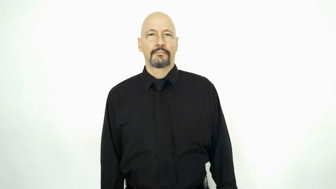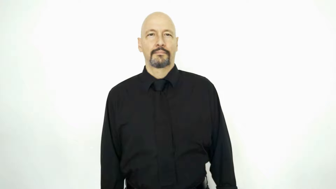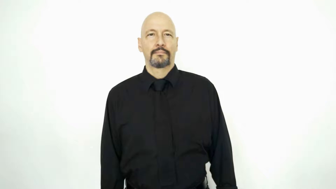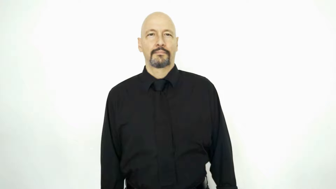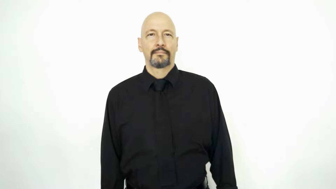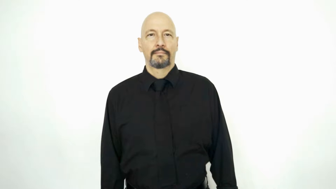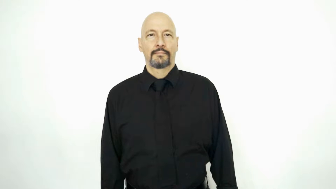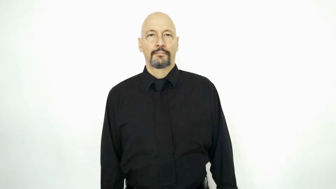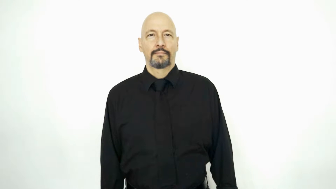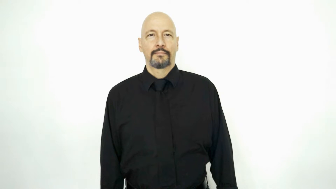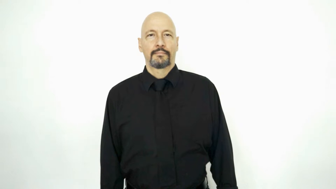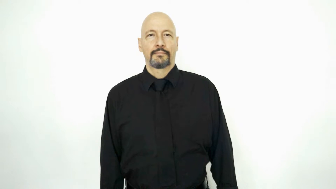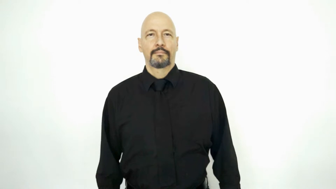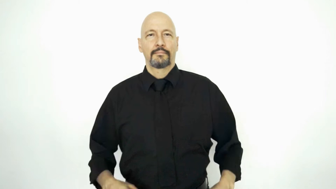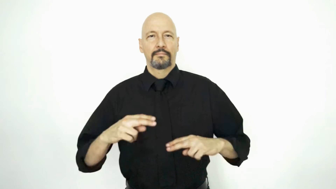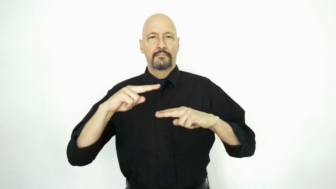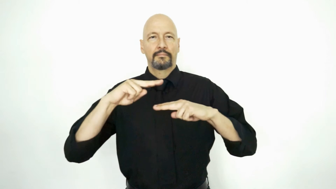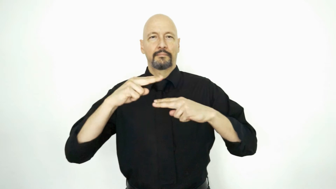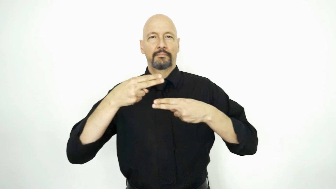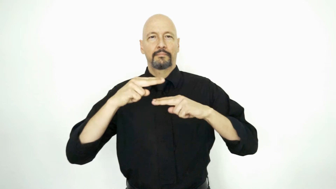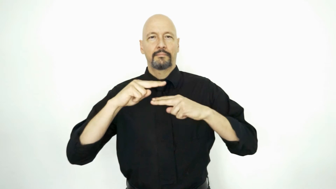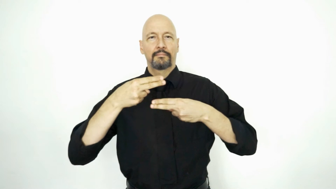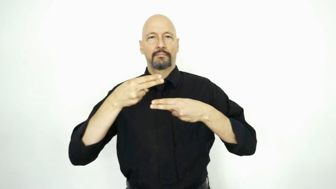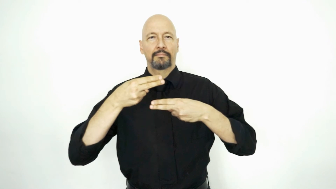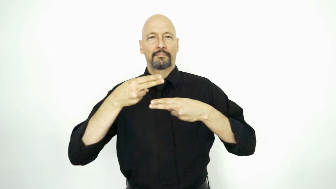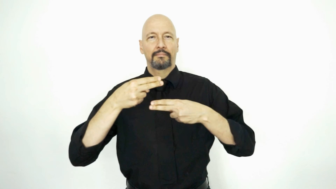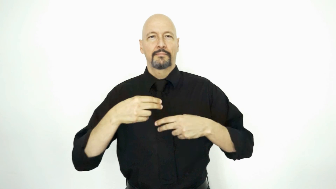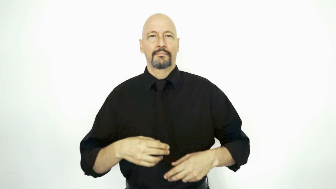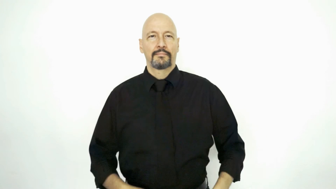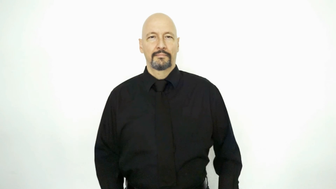blinds, window blinds